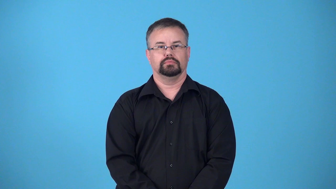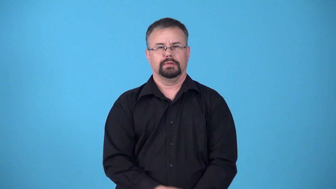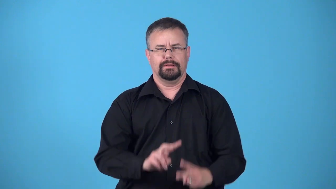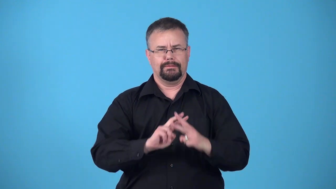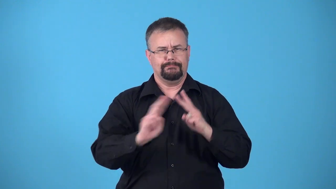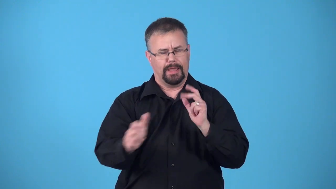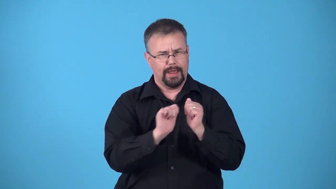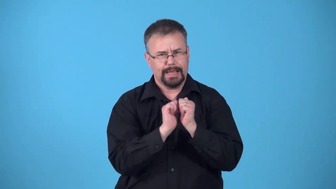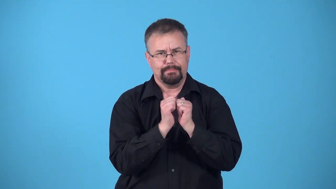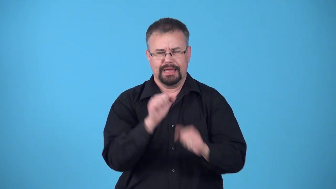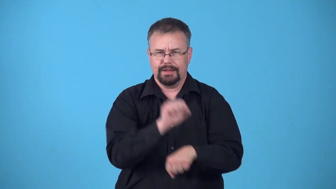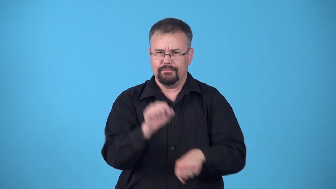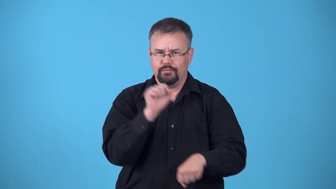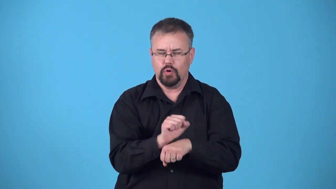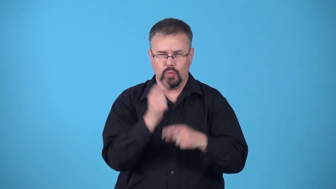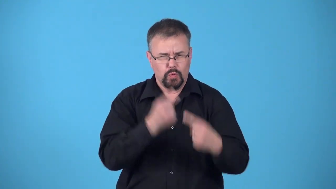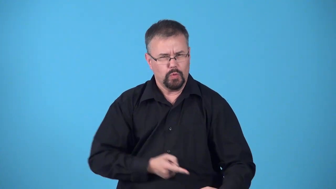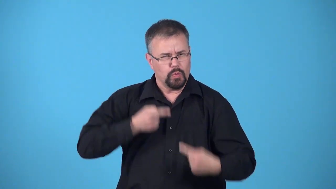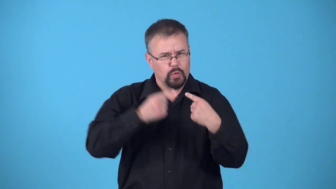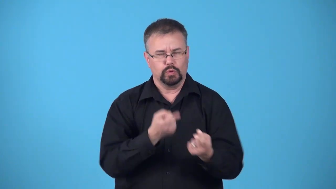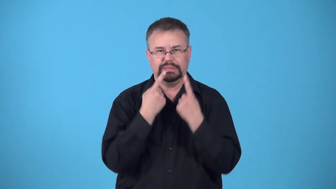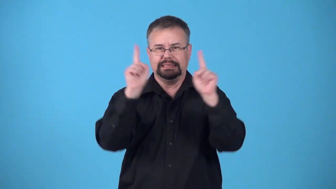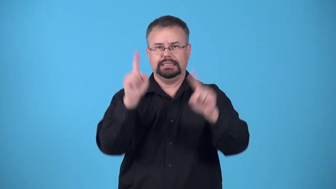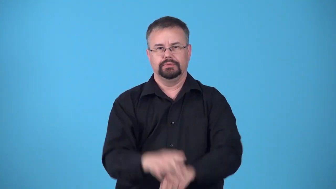rat race